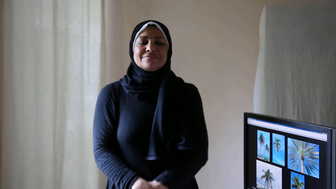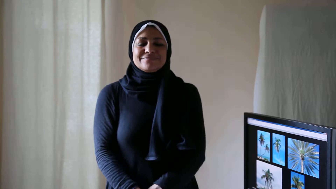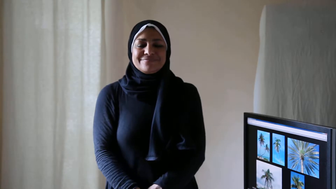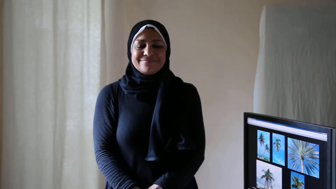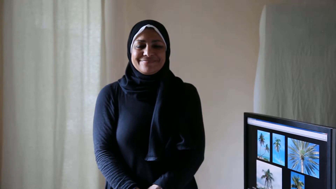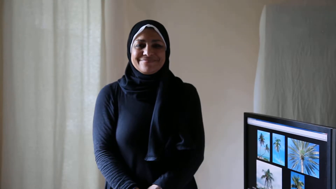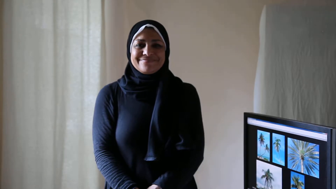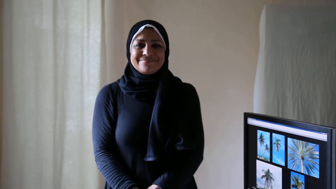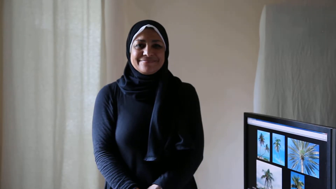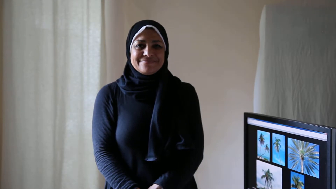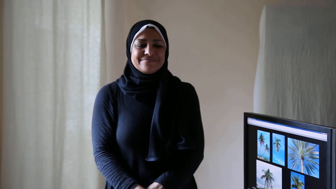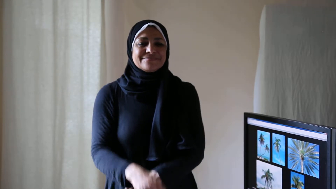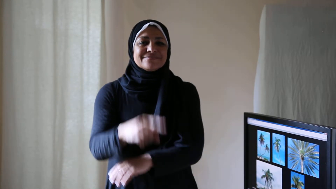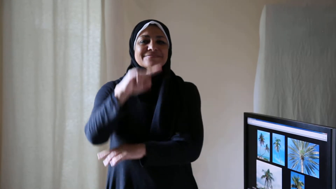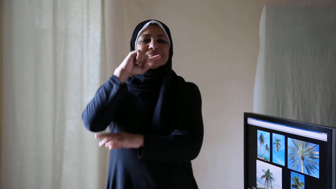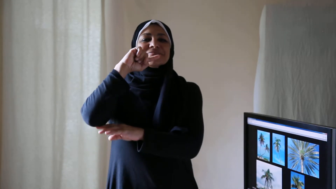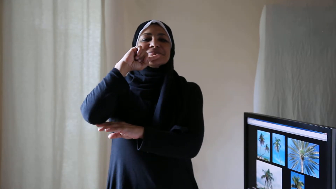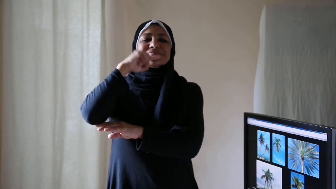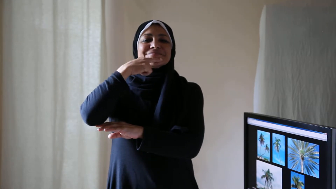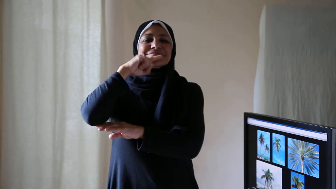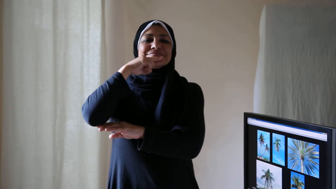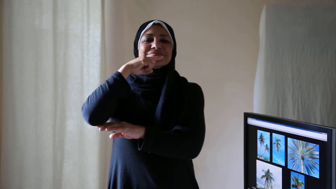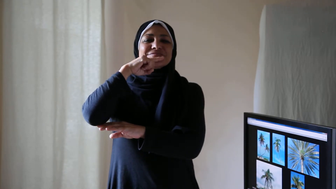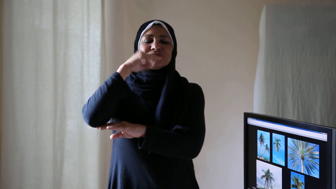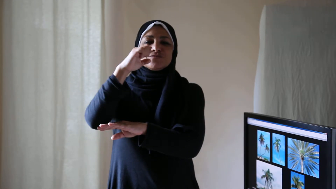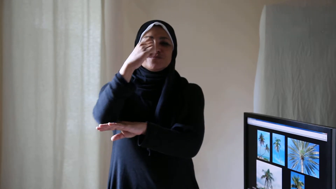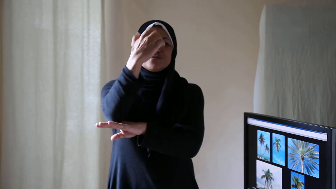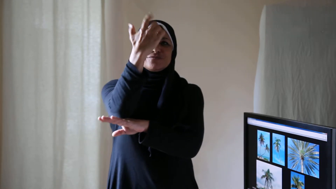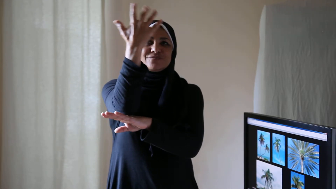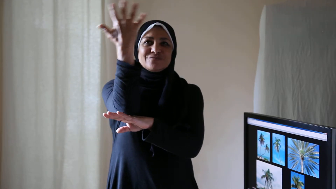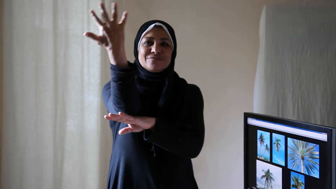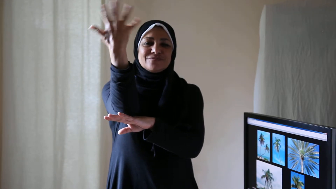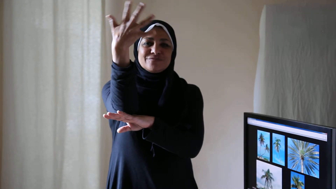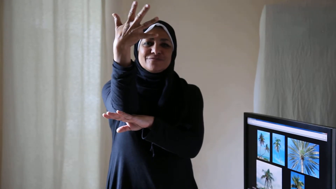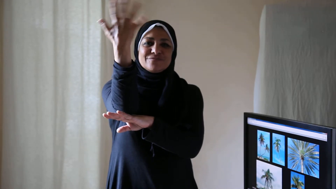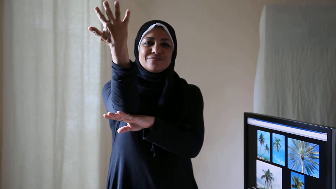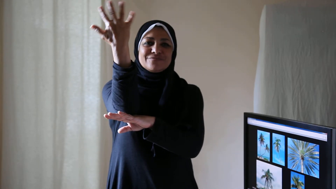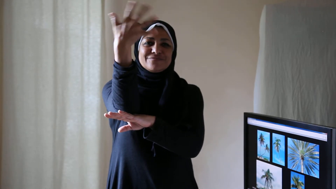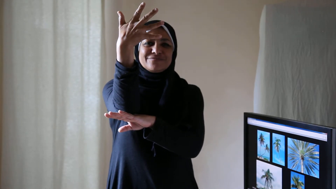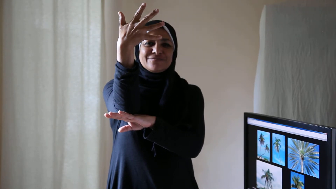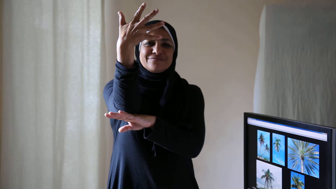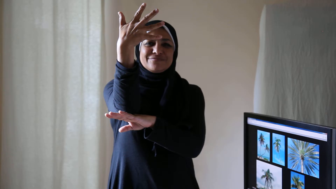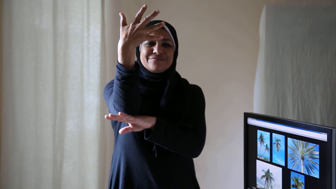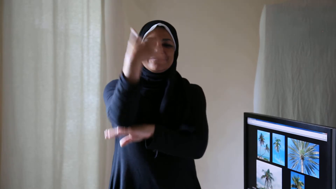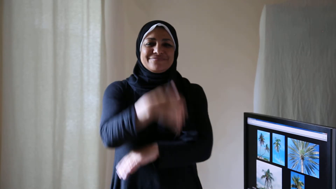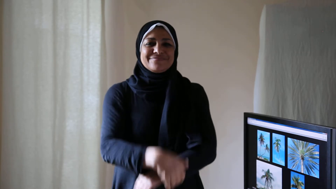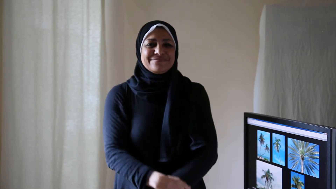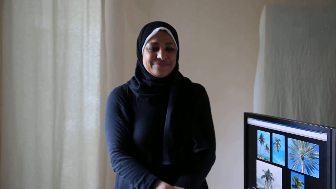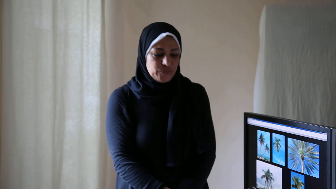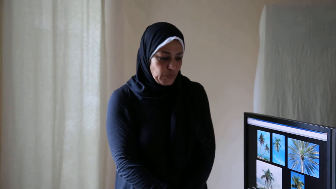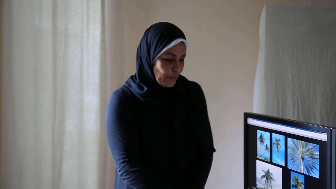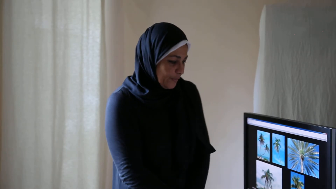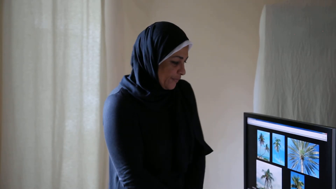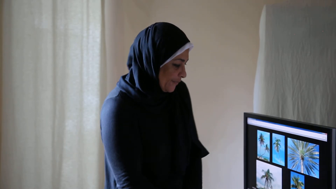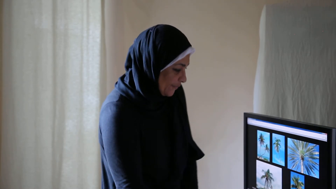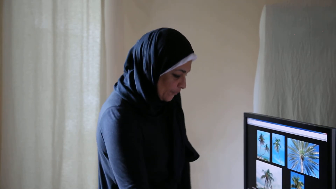palmtree